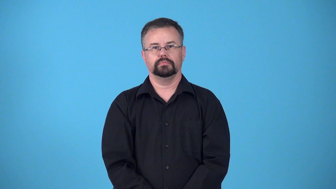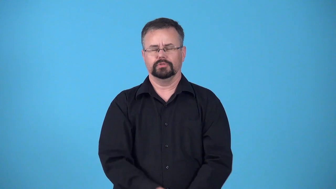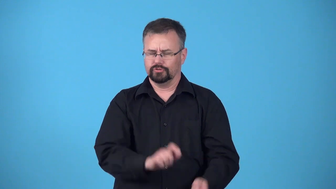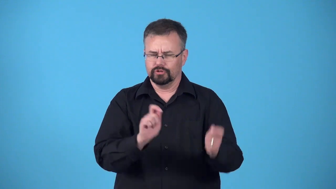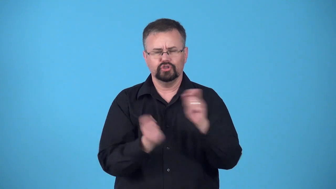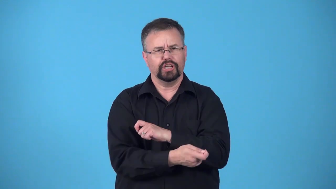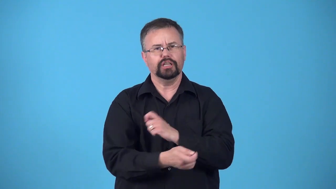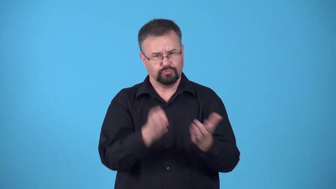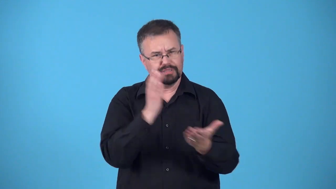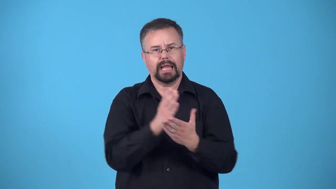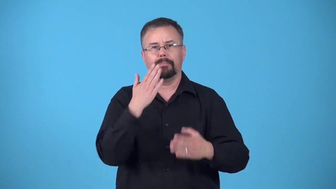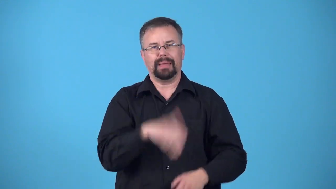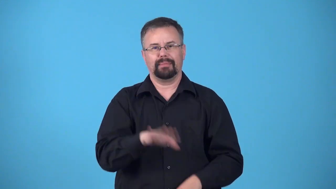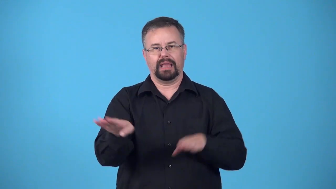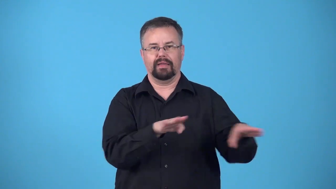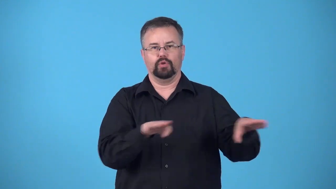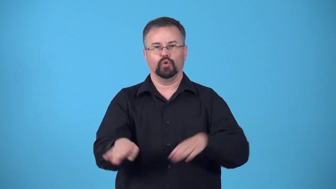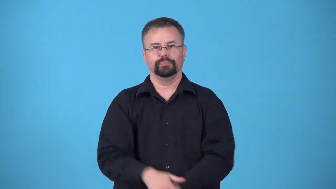turn over a new leaf